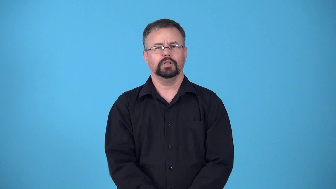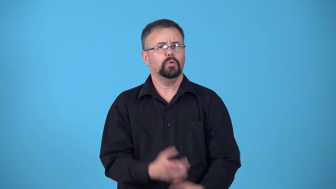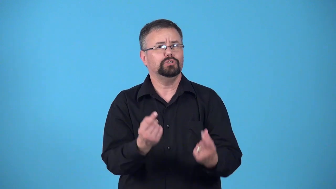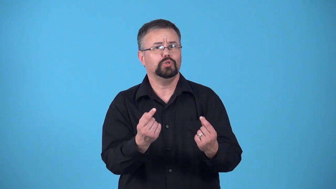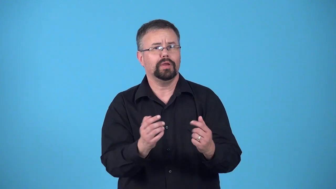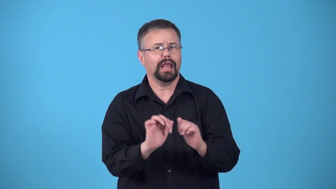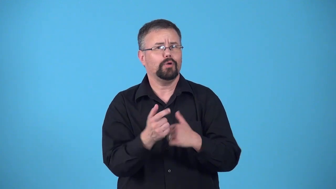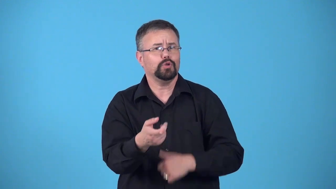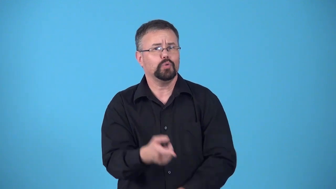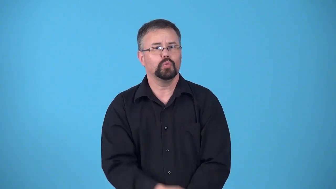what's cookin' good lookin'